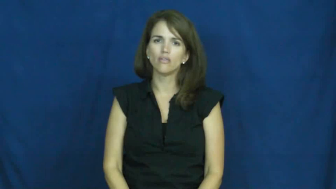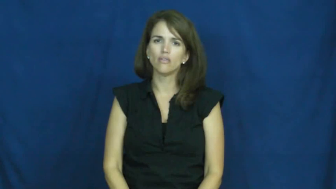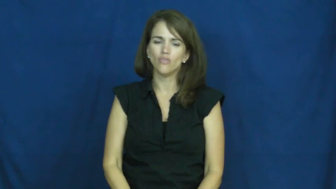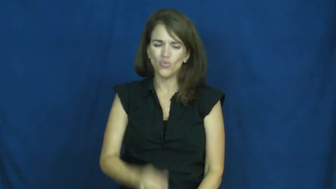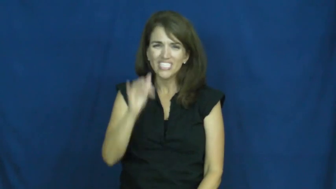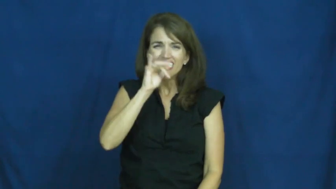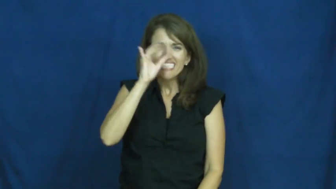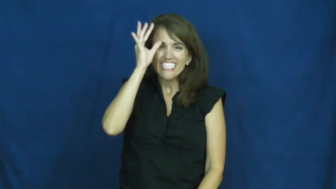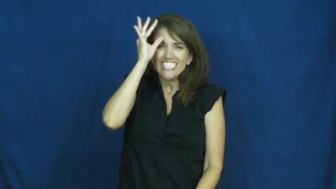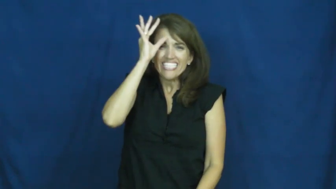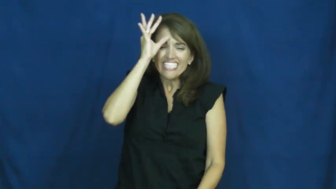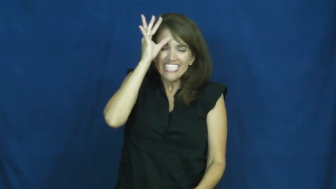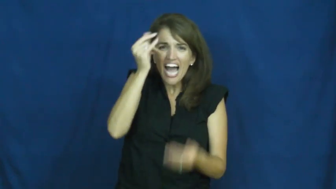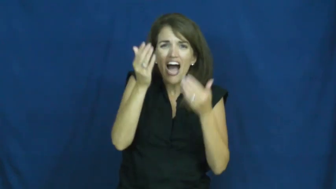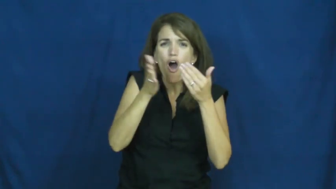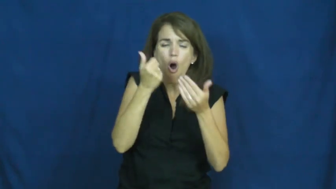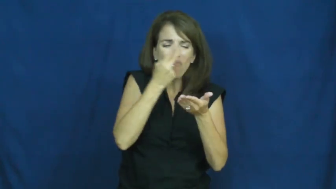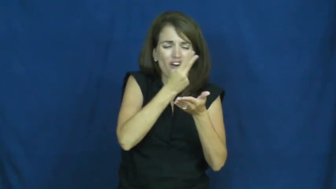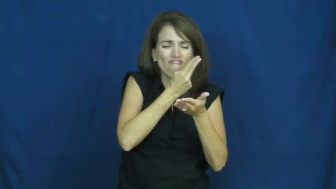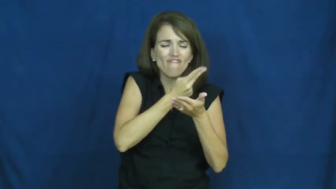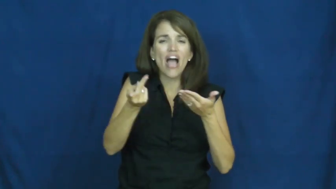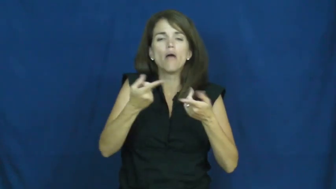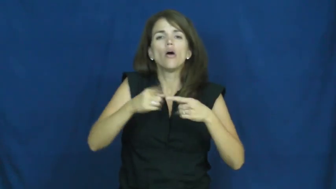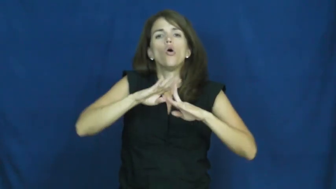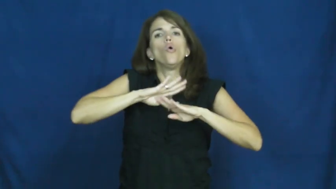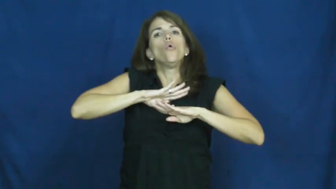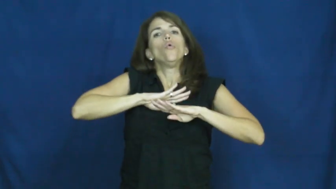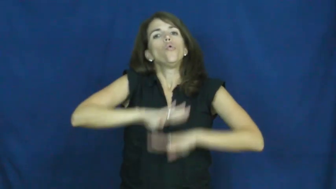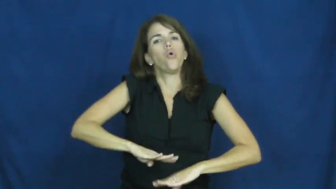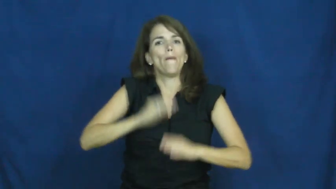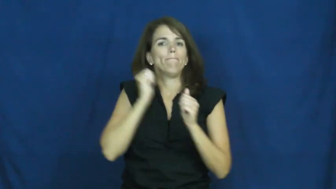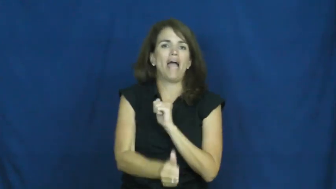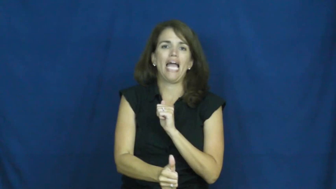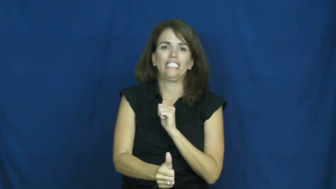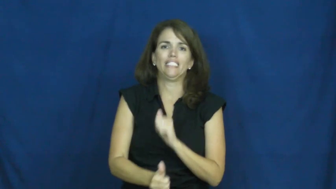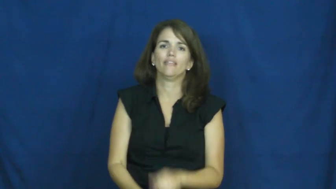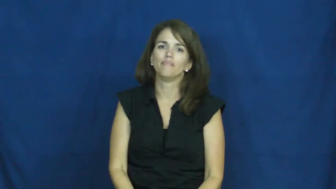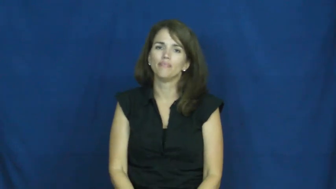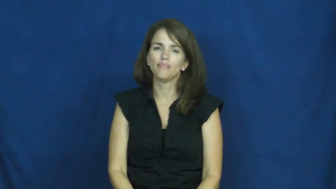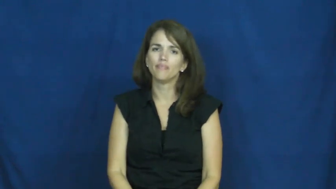by the skin of your teeth